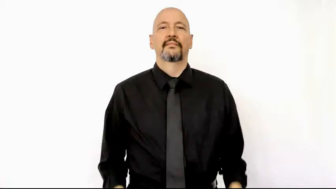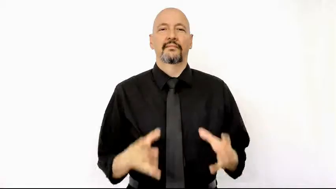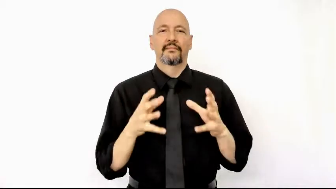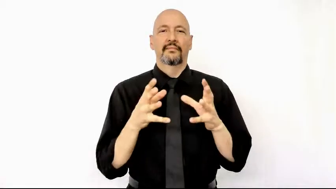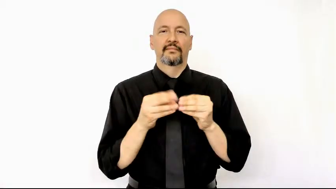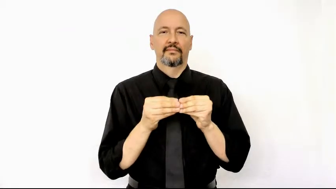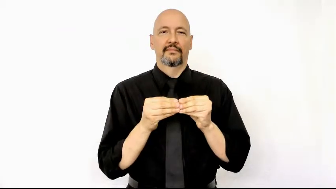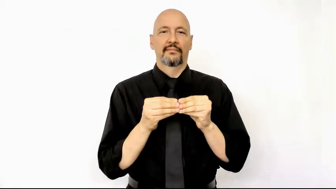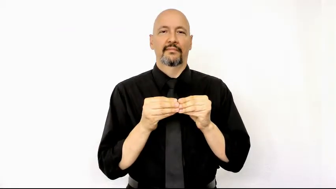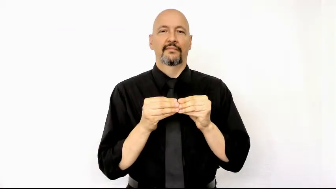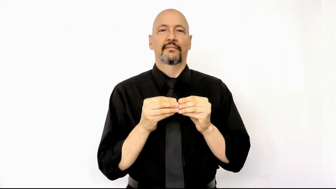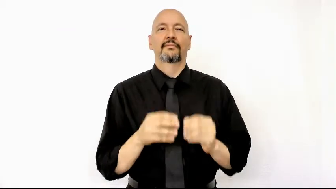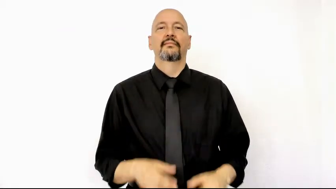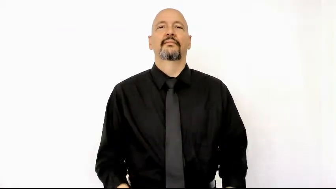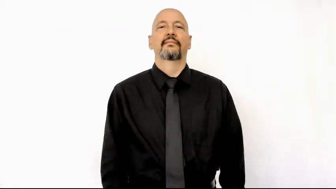MEET-[version]